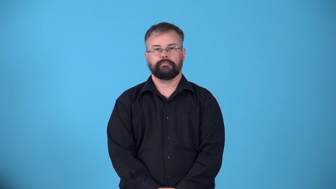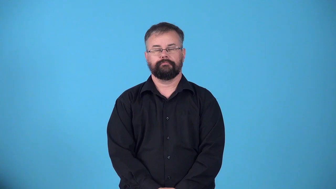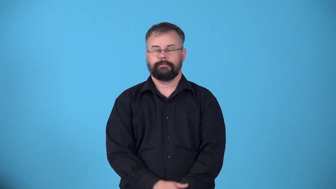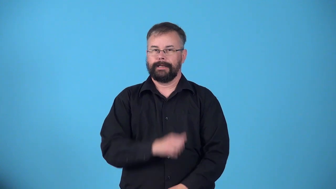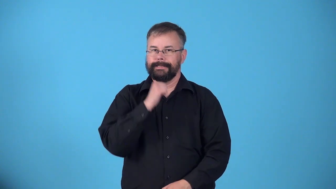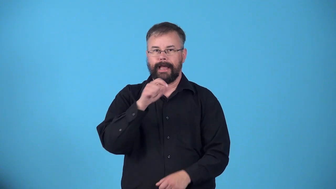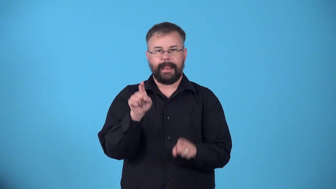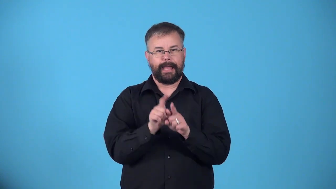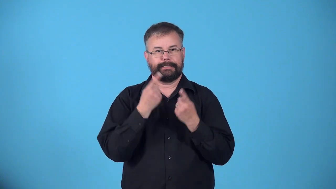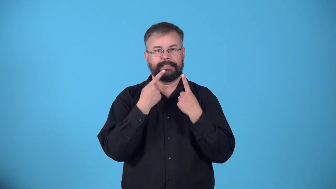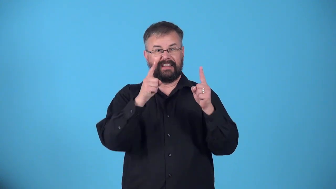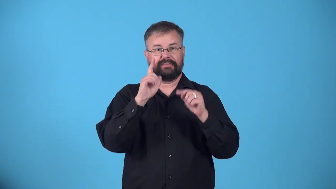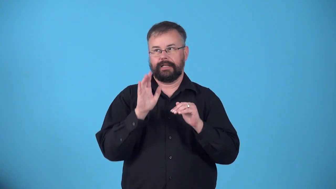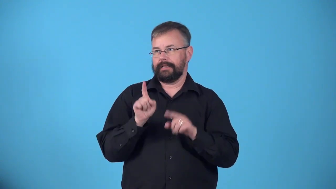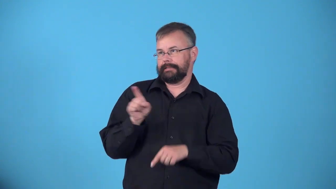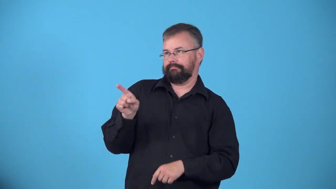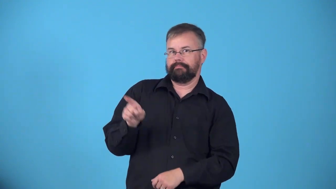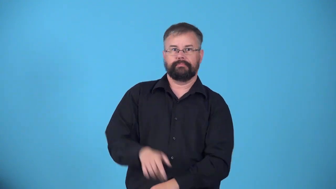lose out to